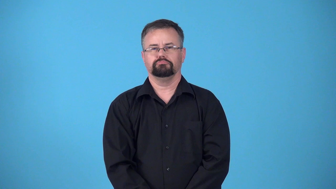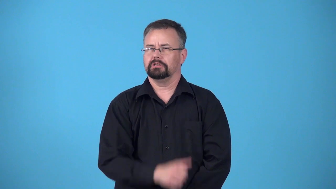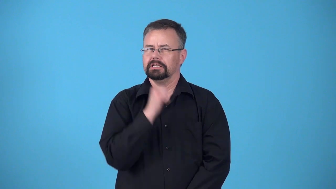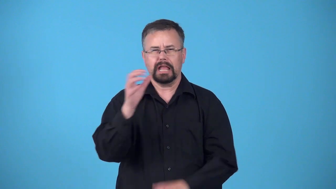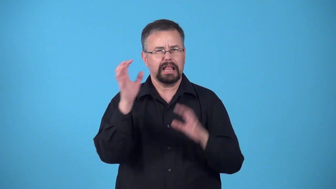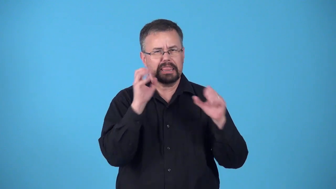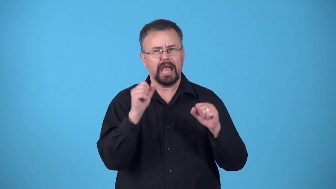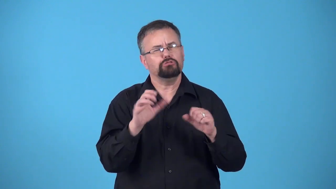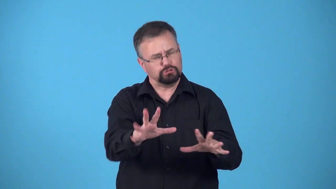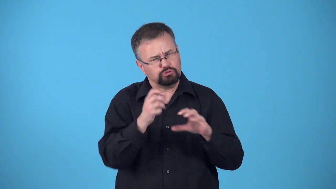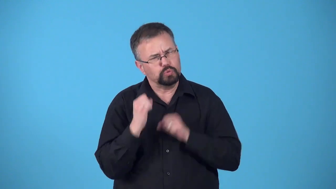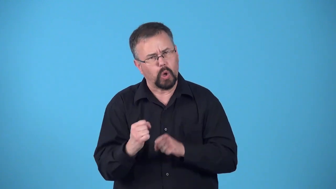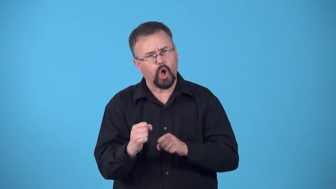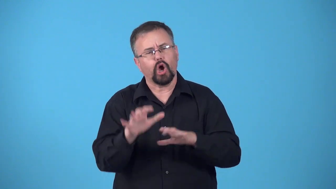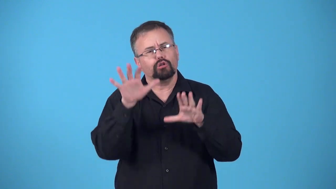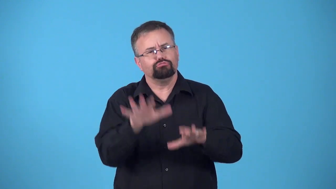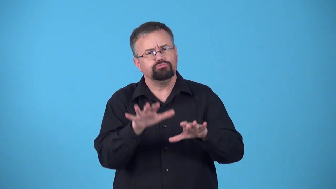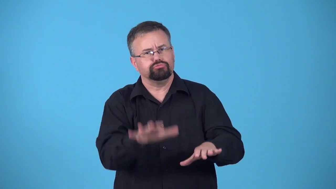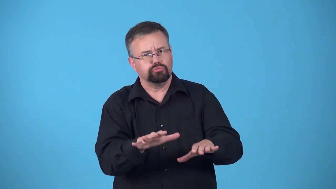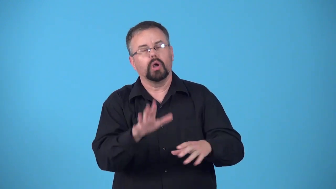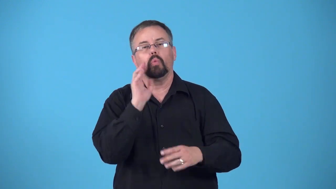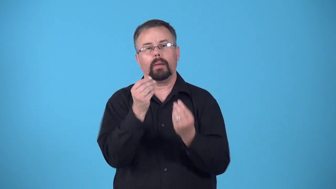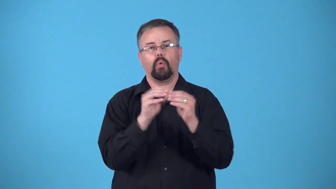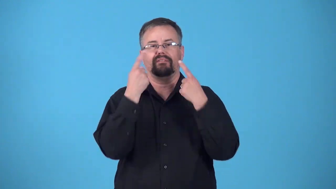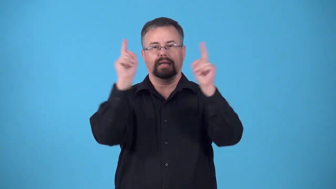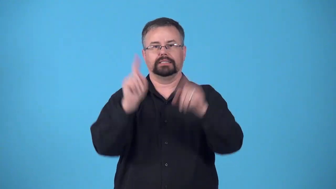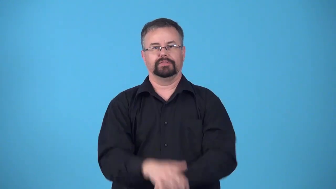walk softly and carry a big stick